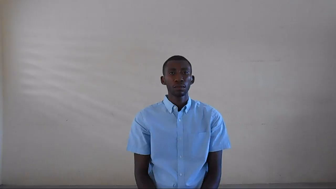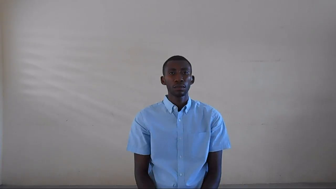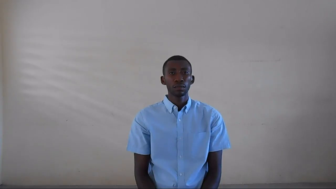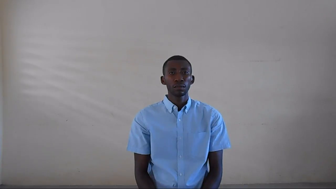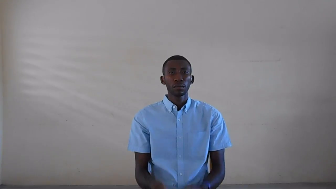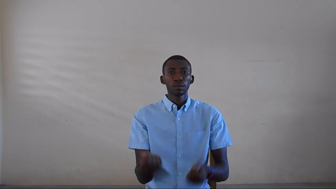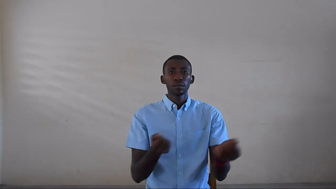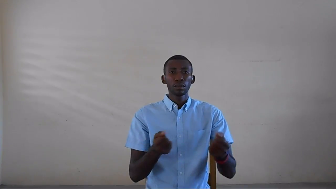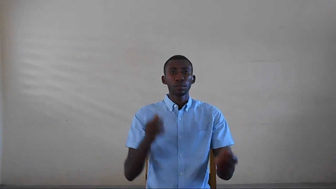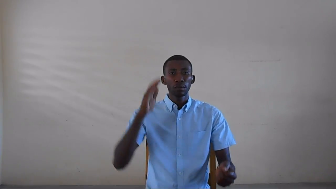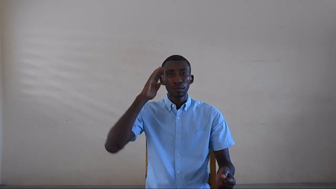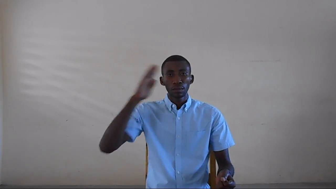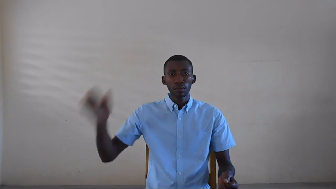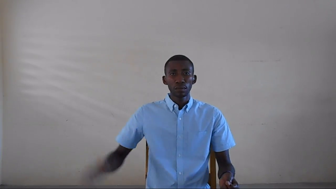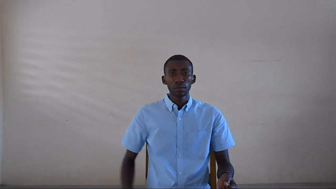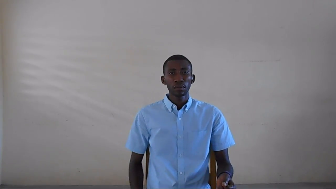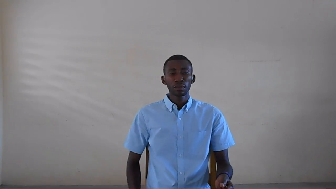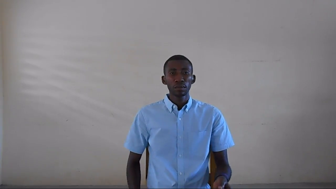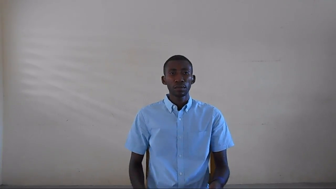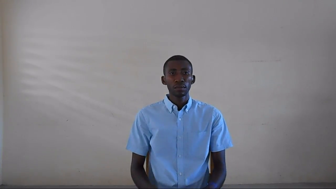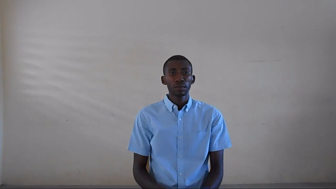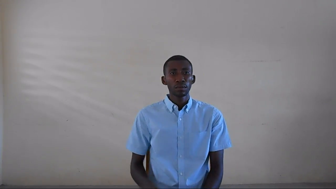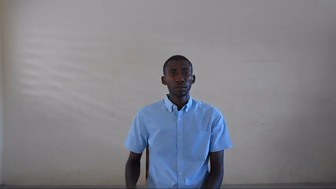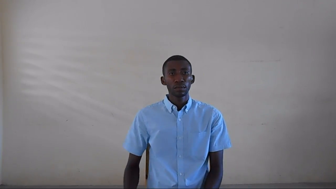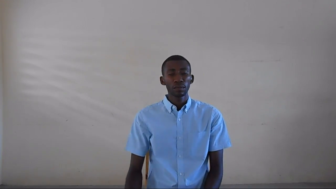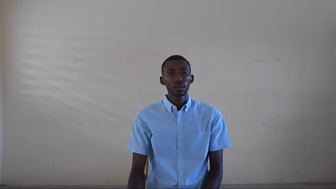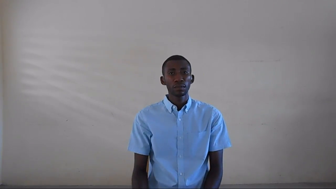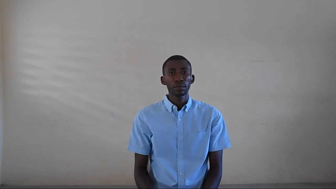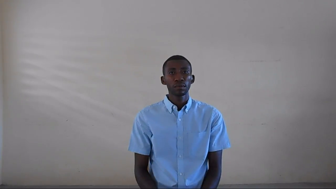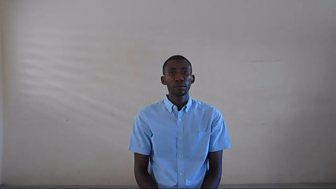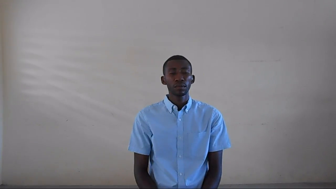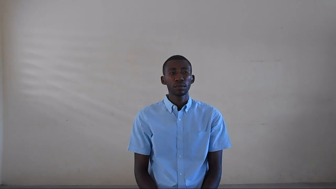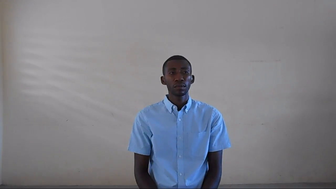policecar